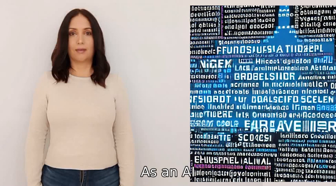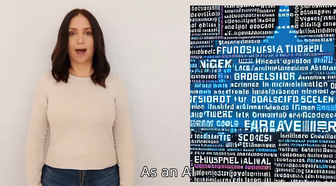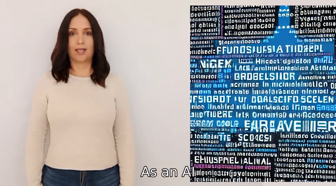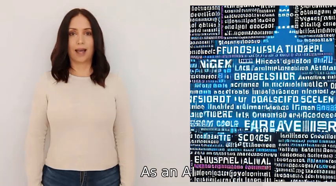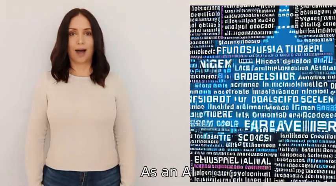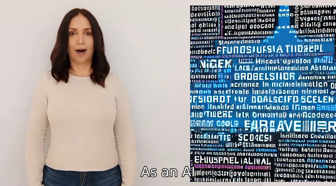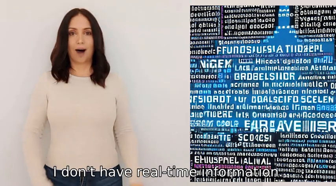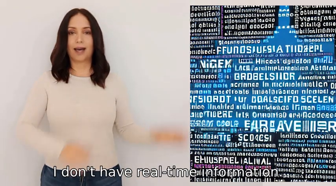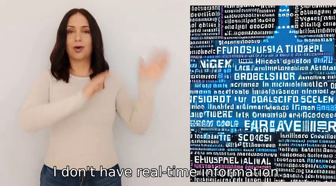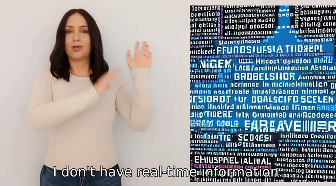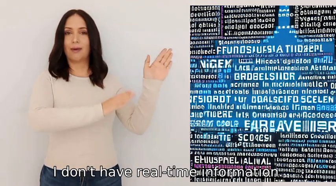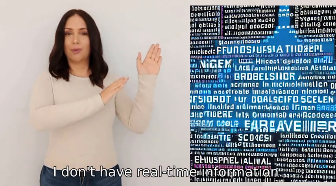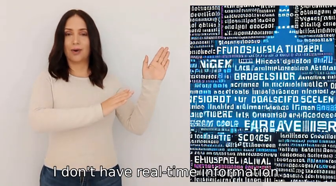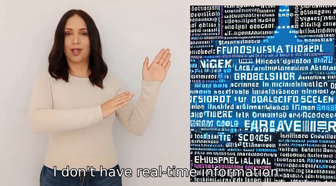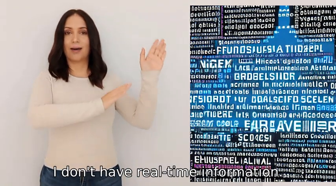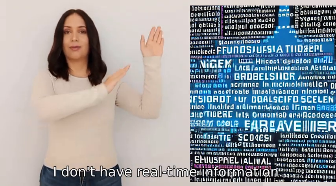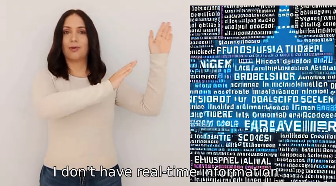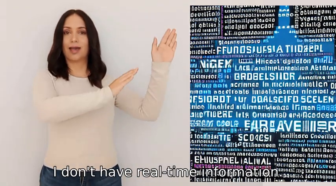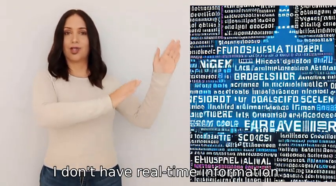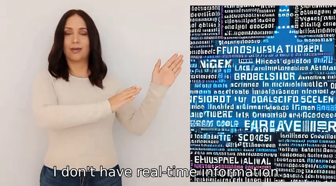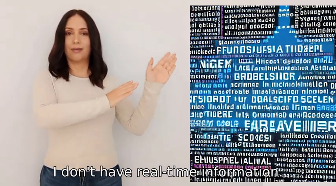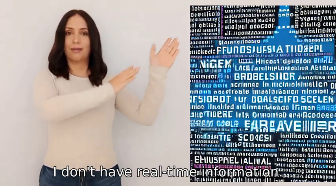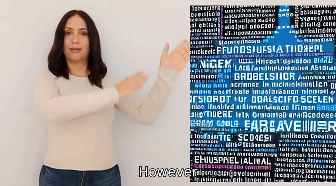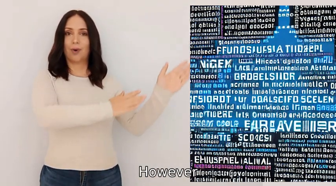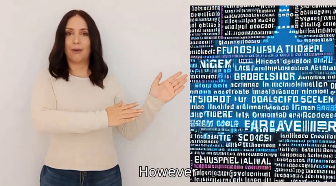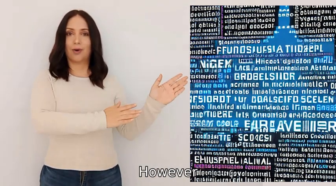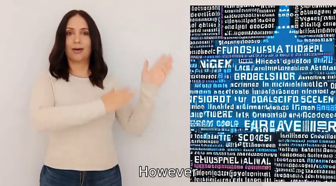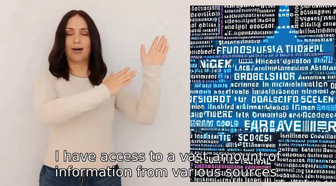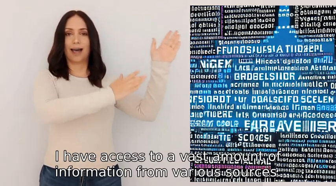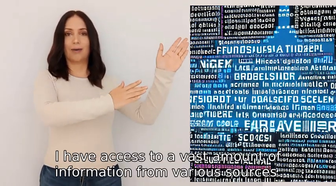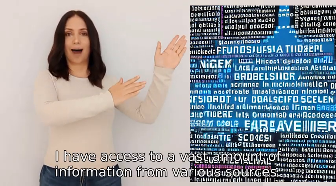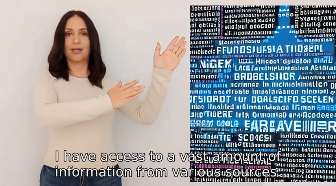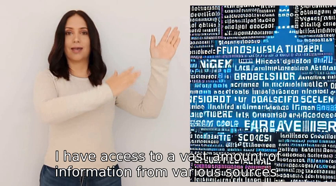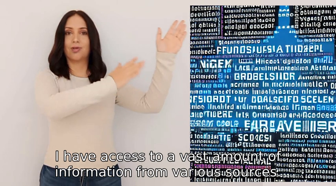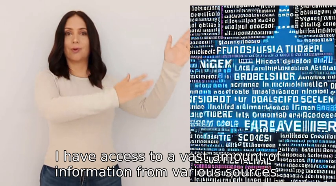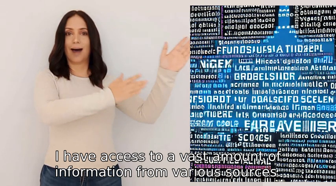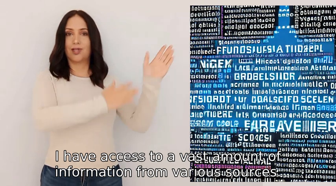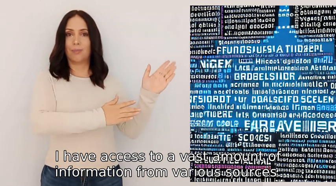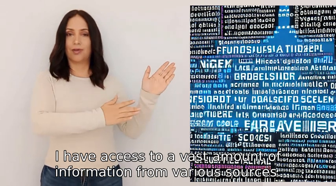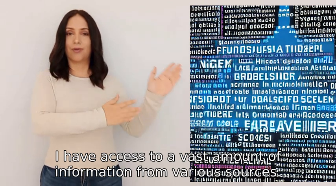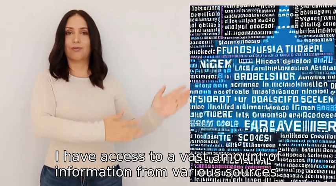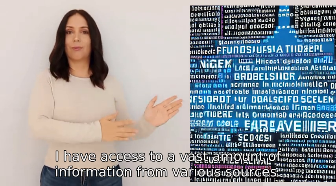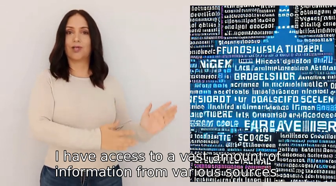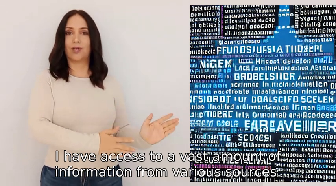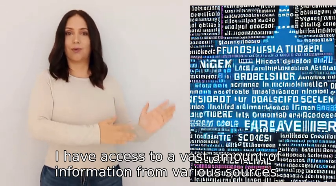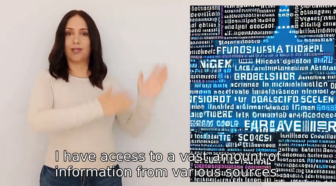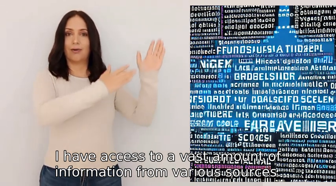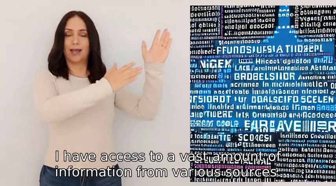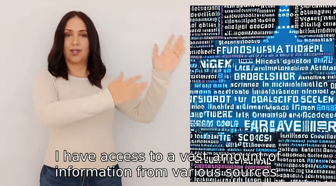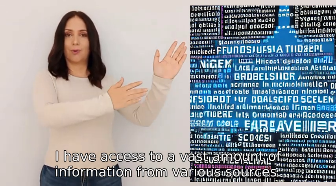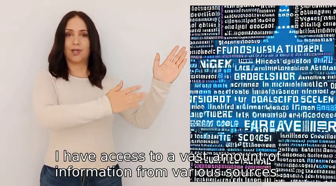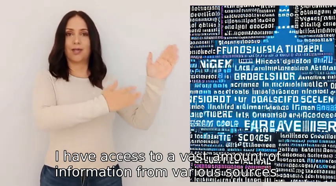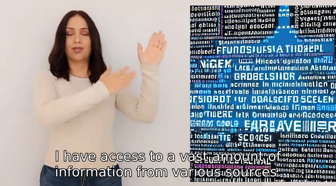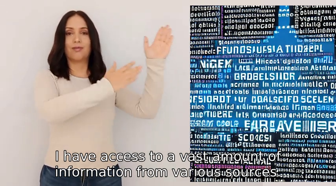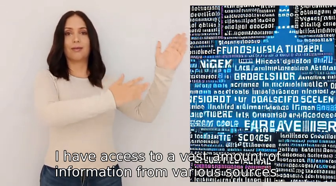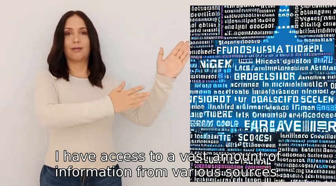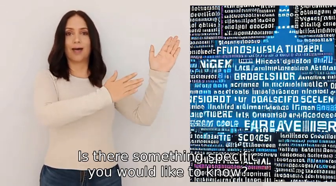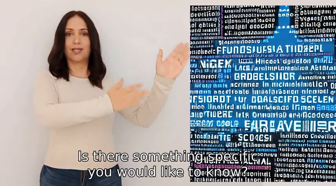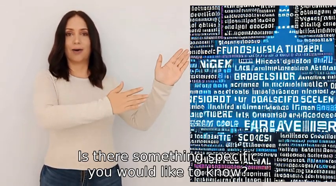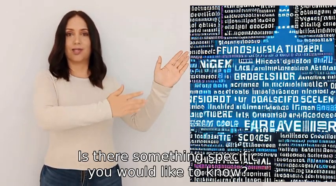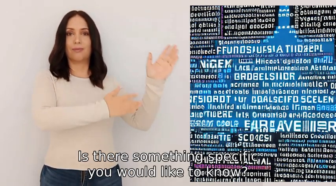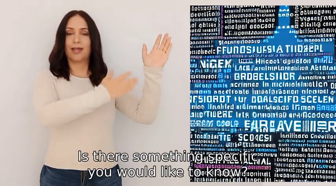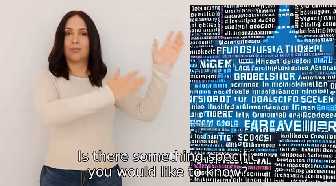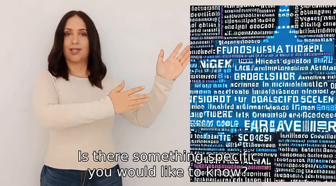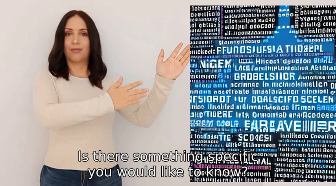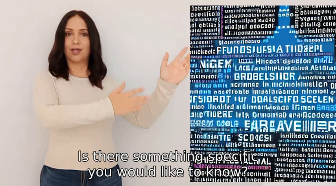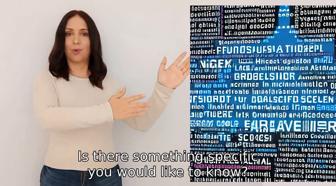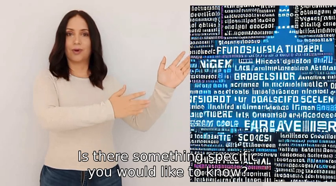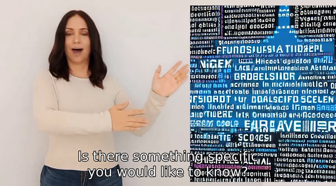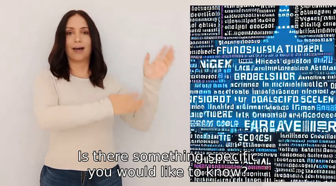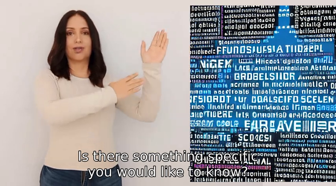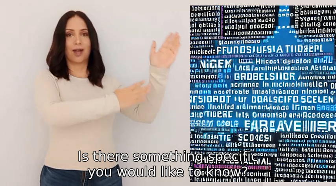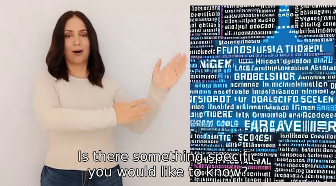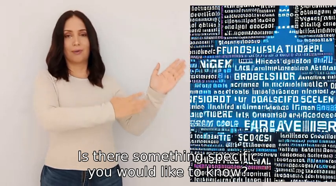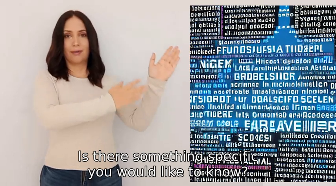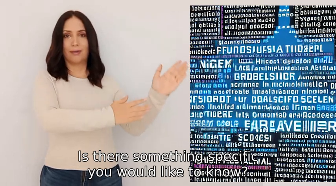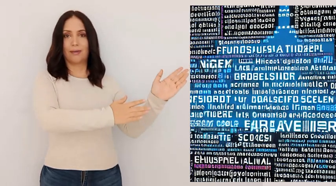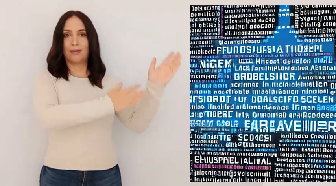how recent is the information you have?